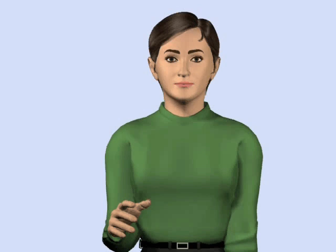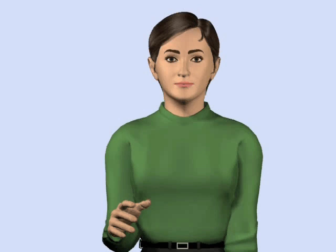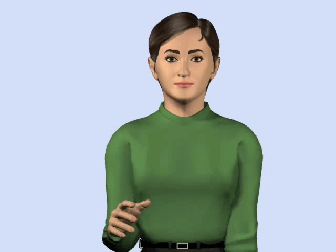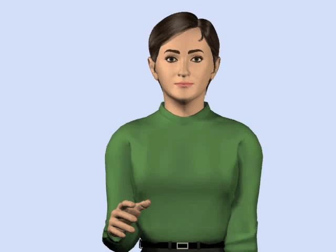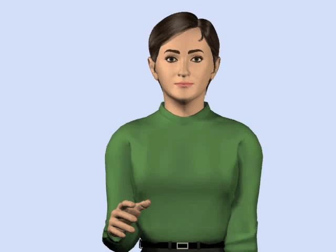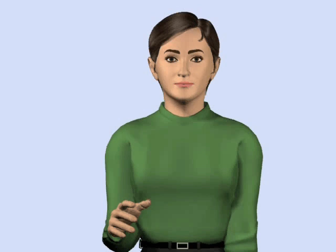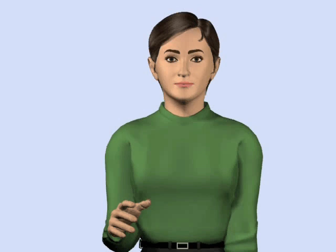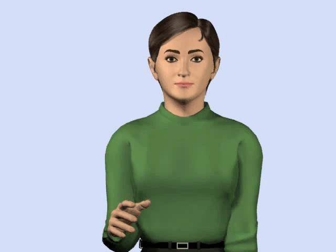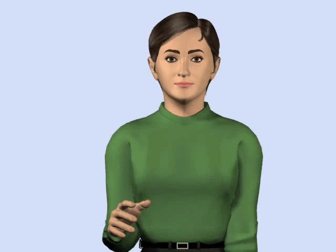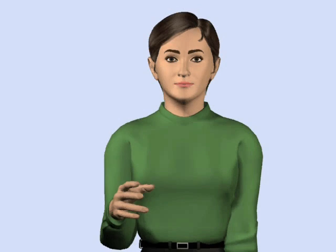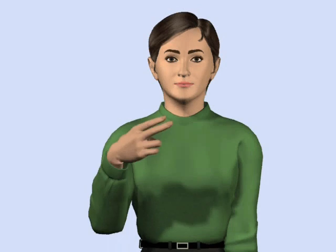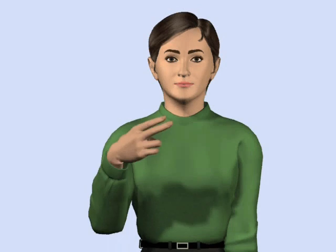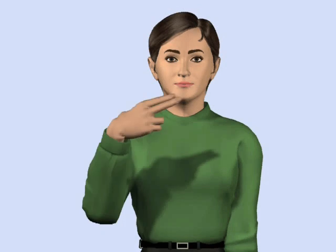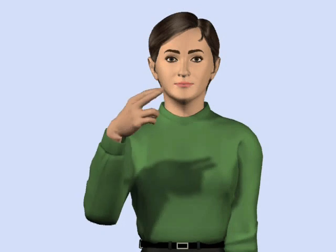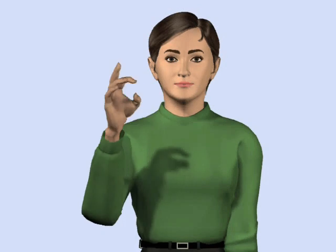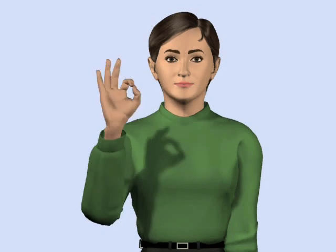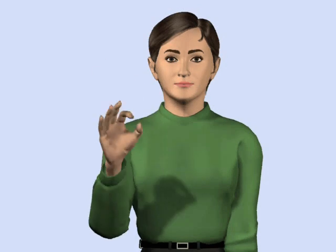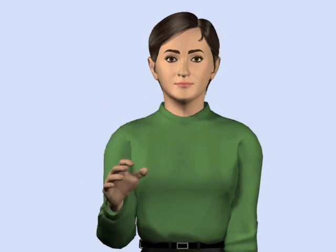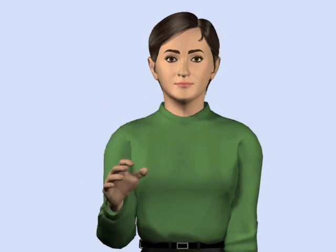Harper's Ferry,WV